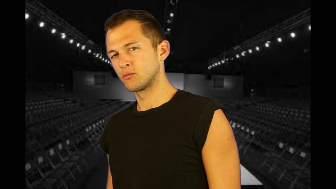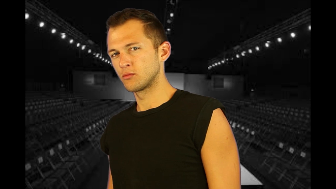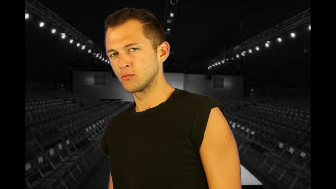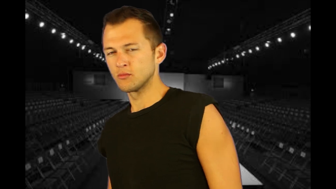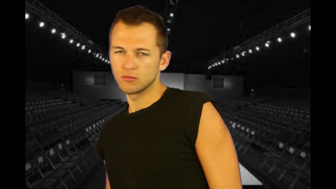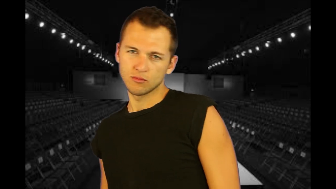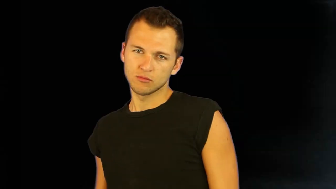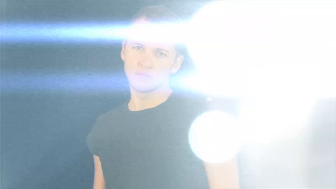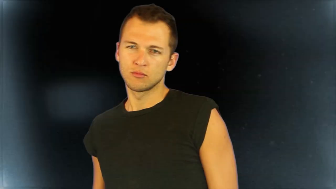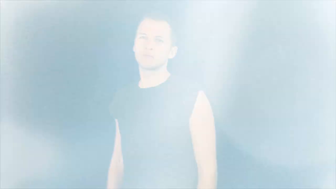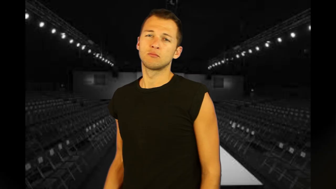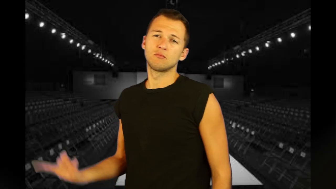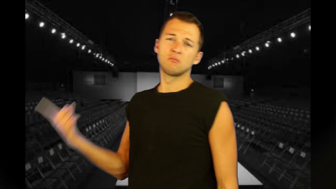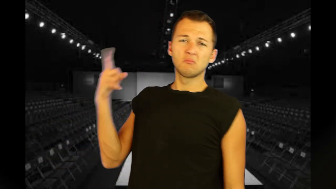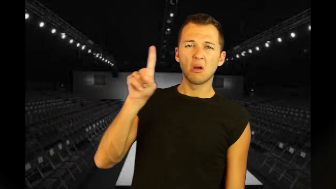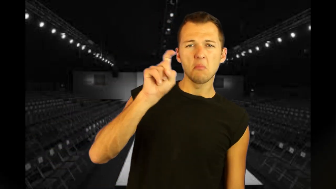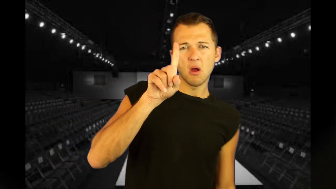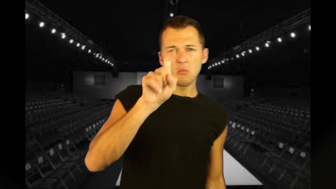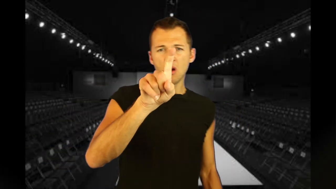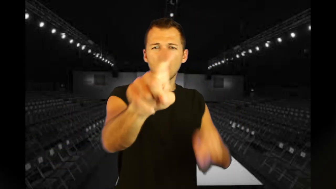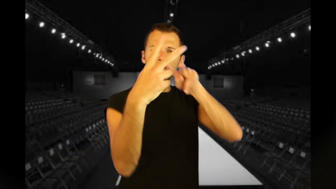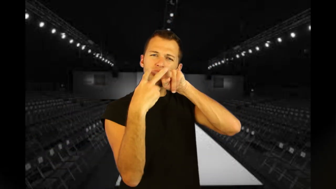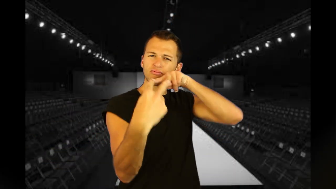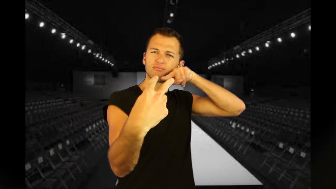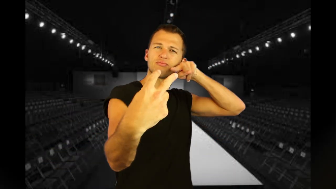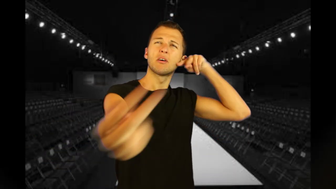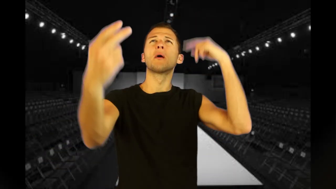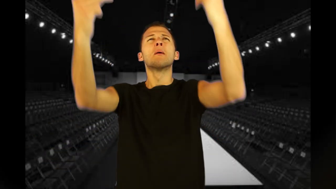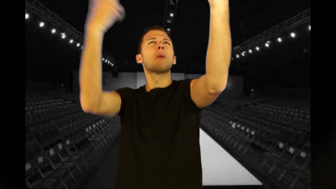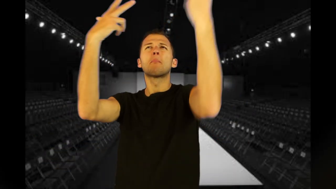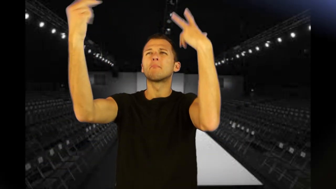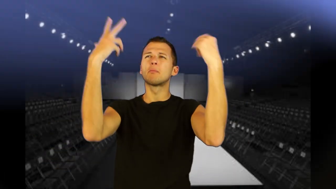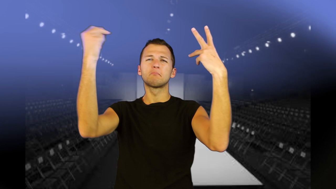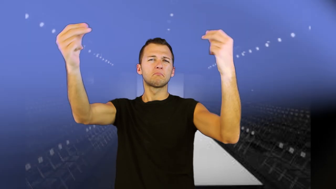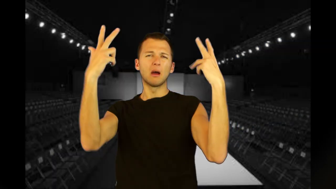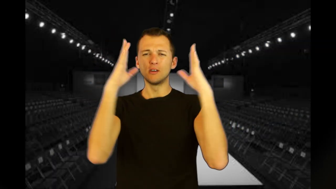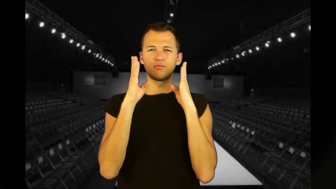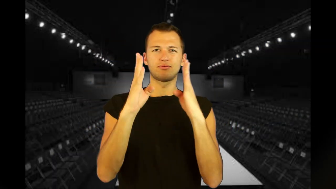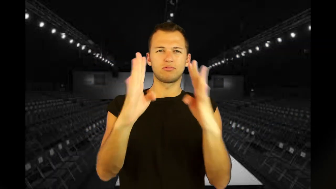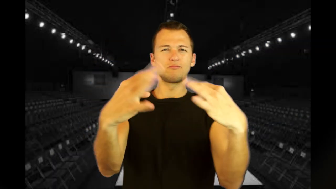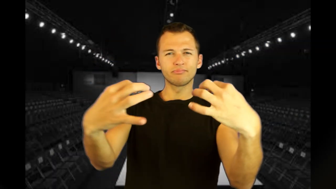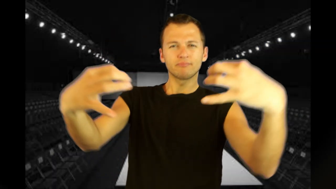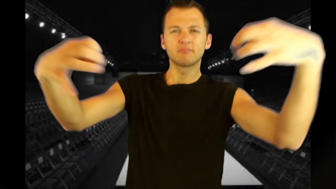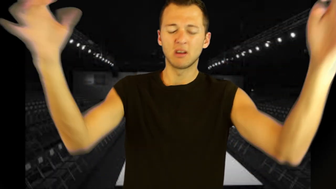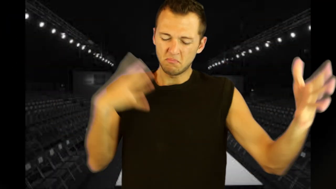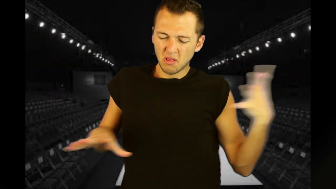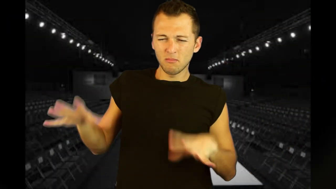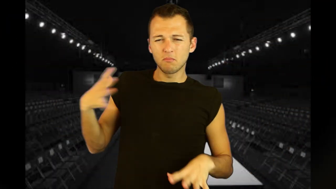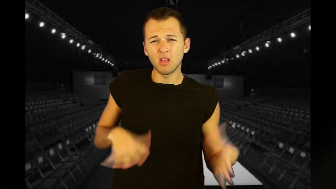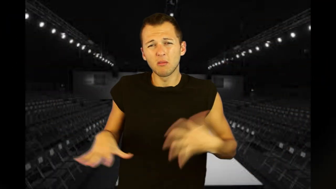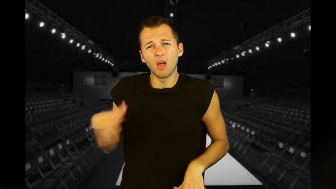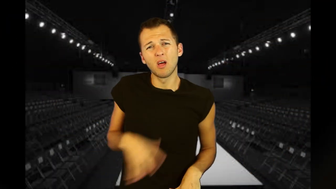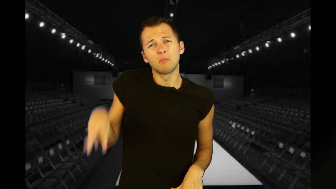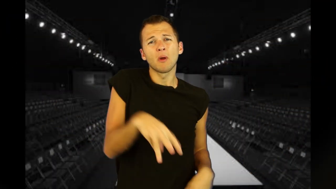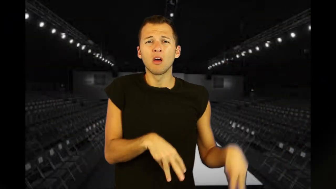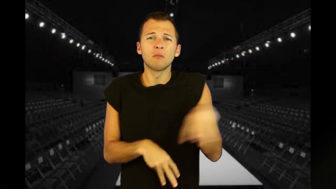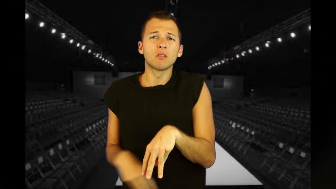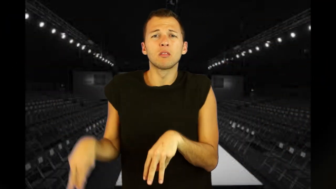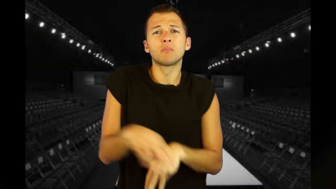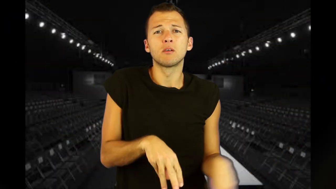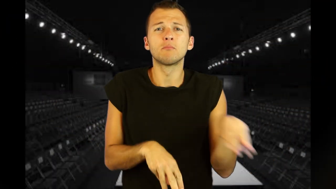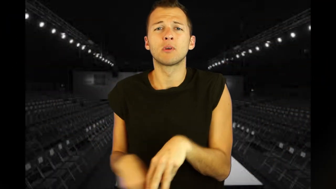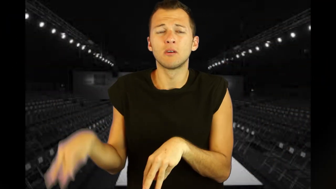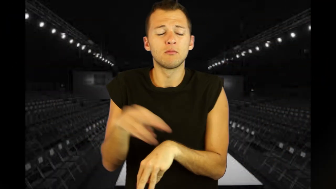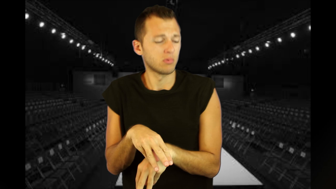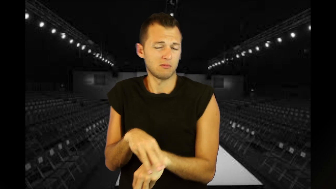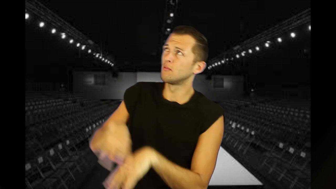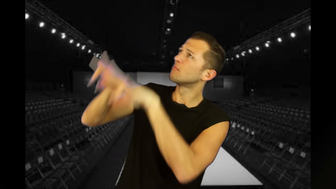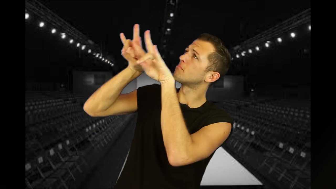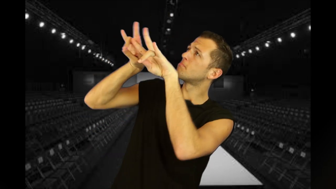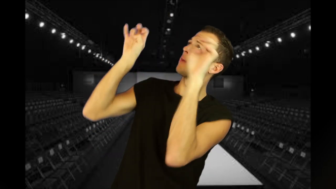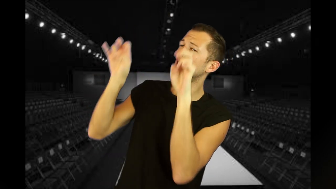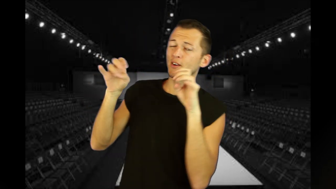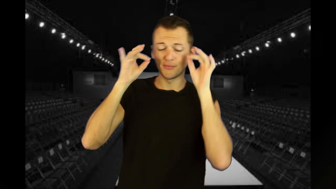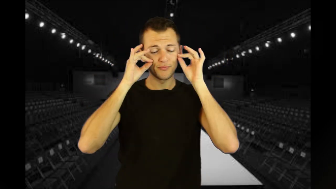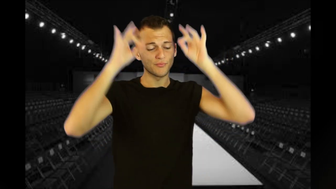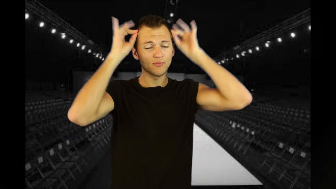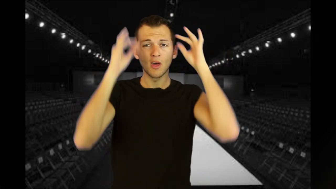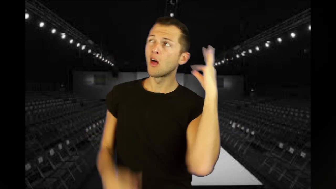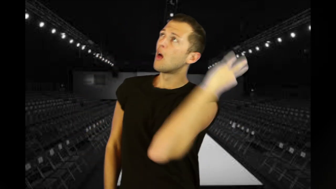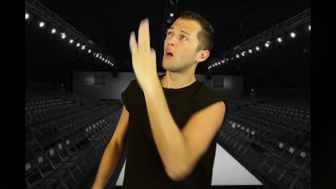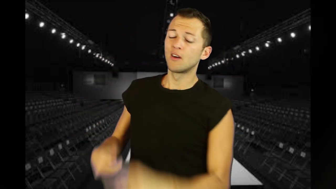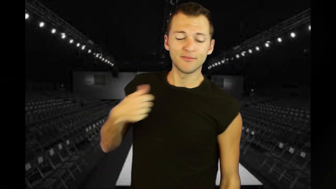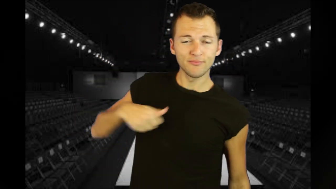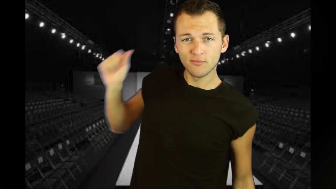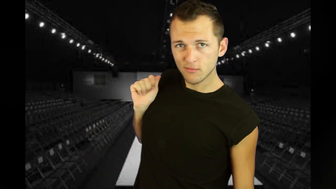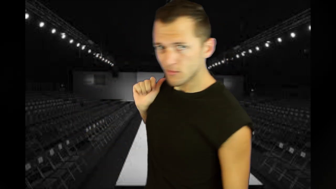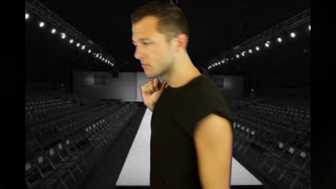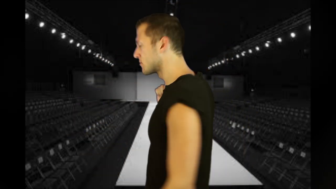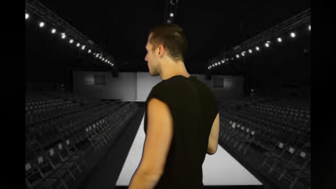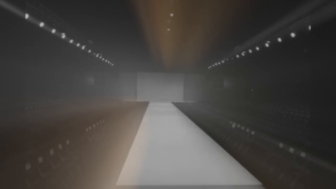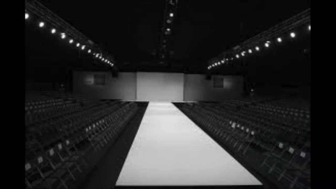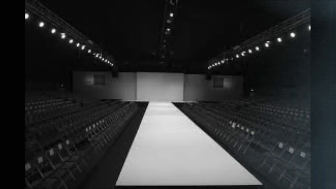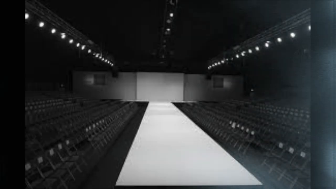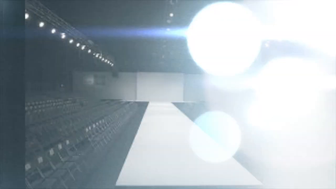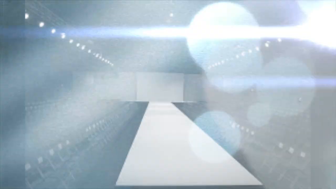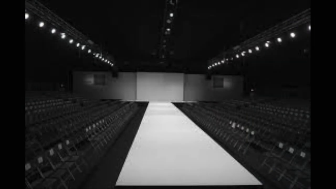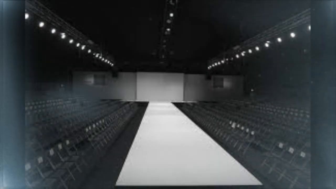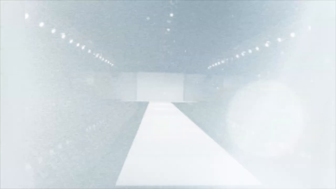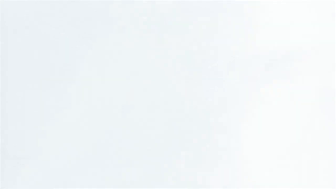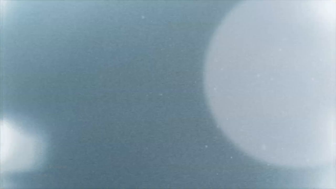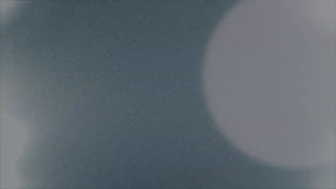Catwalk